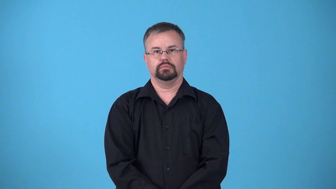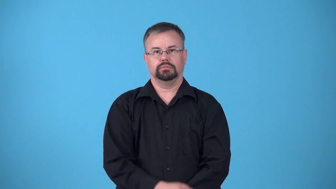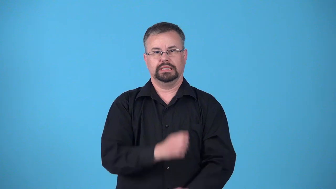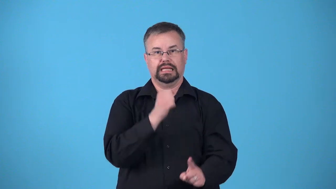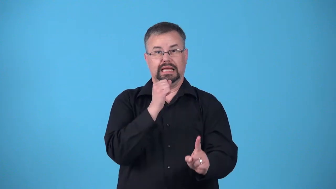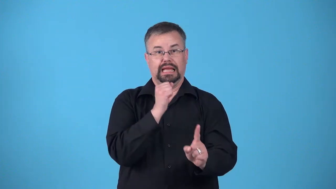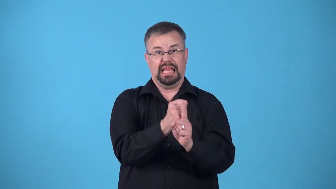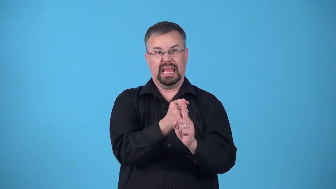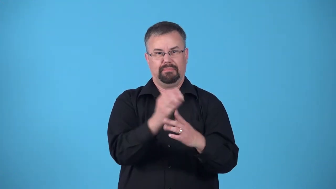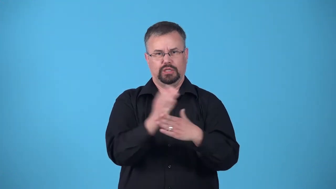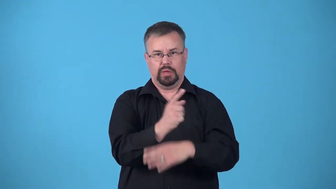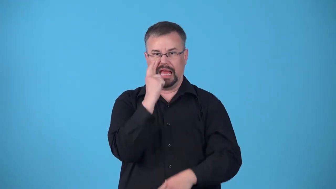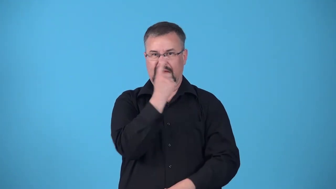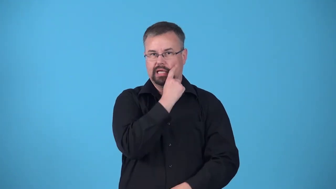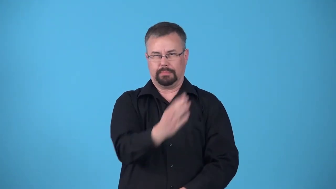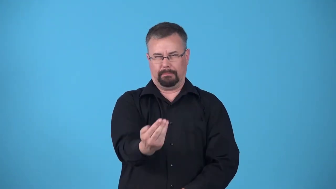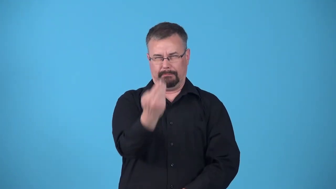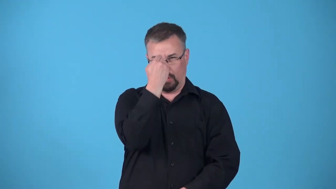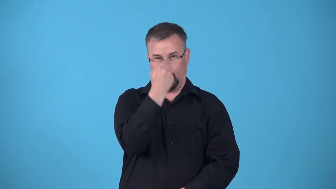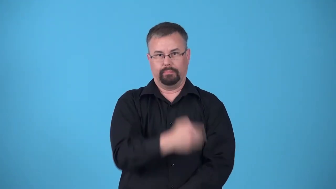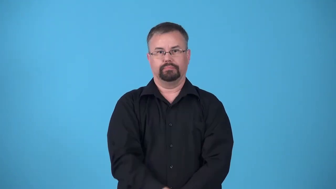hit him right between the eyes